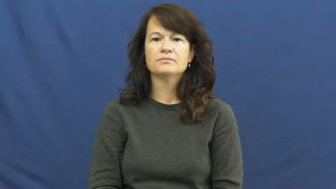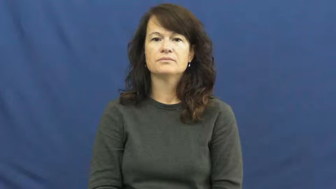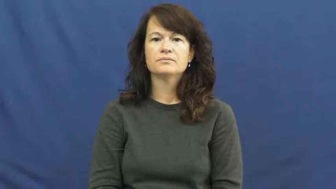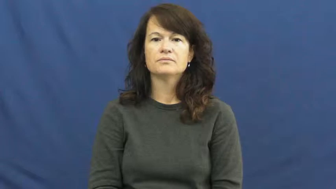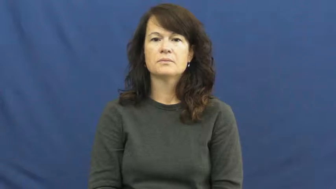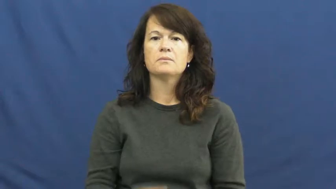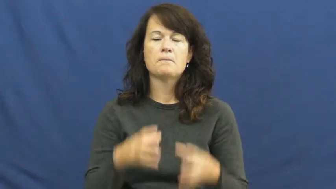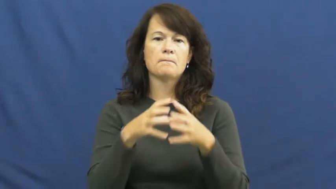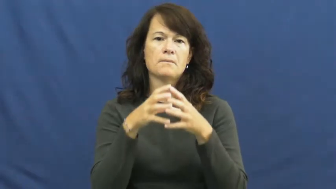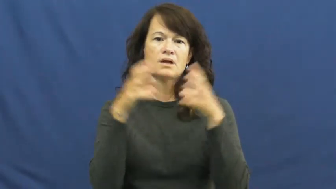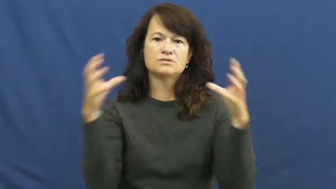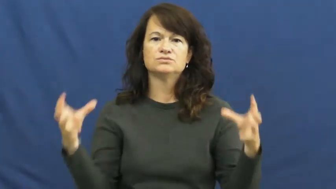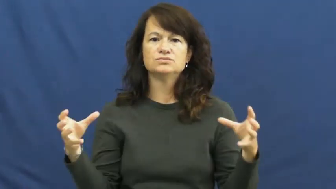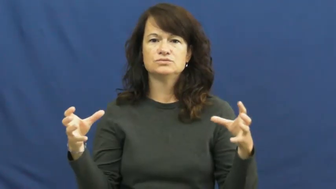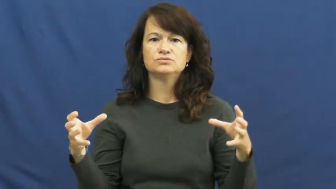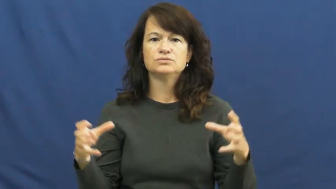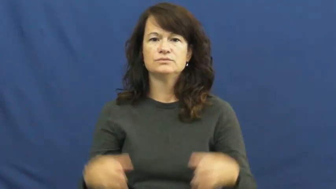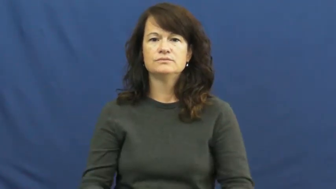much